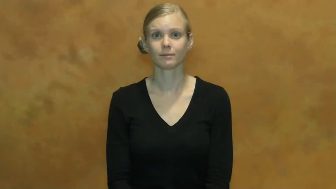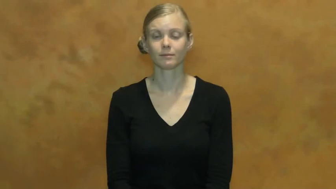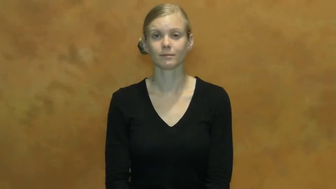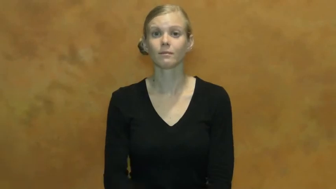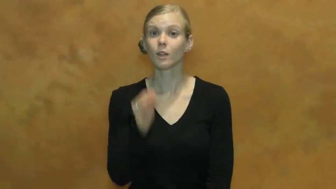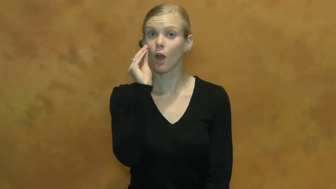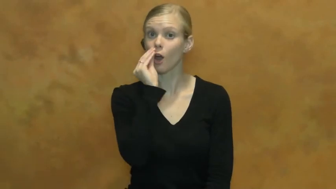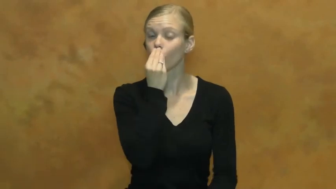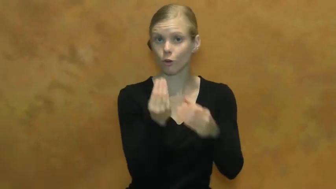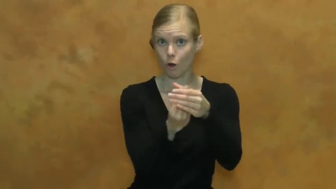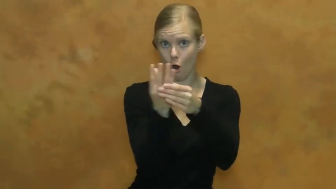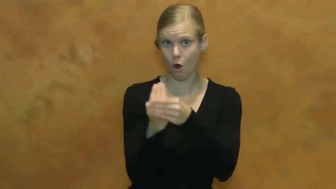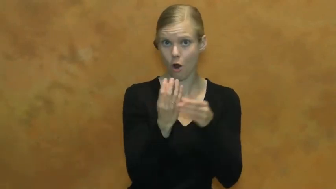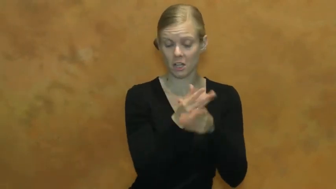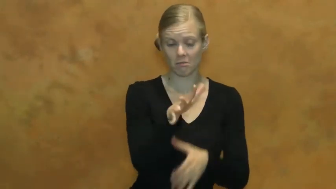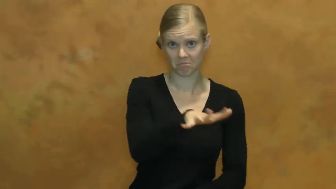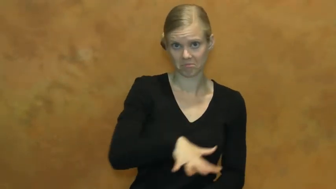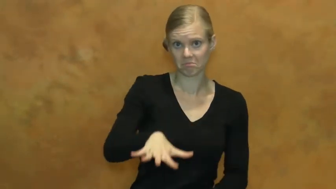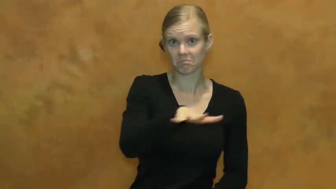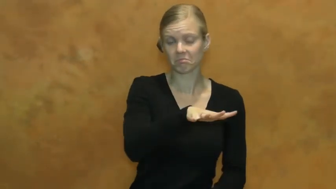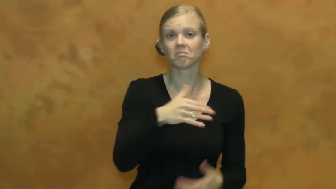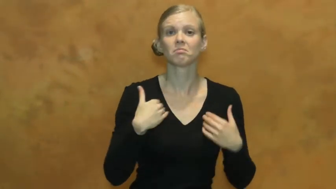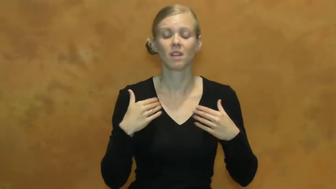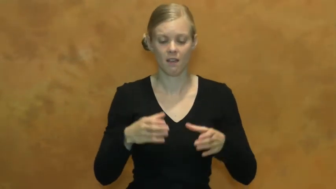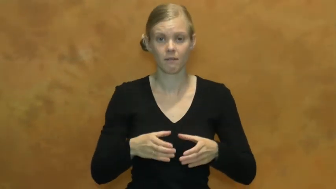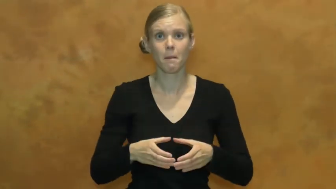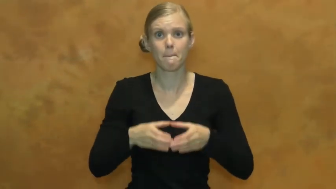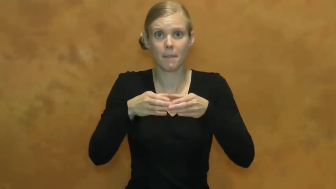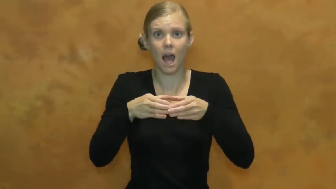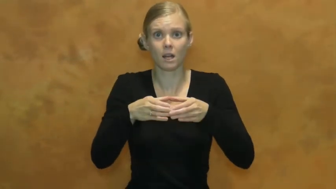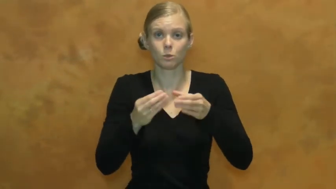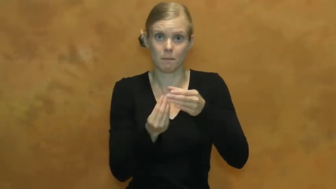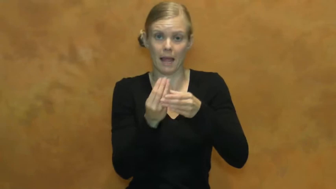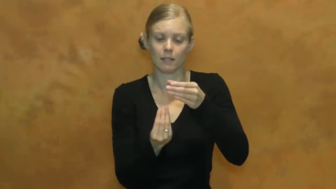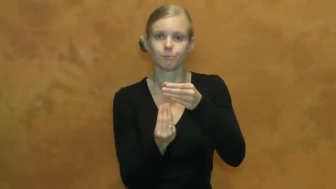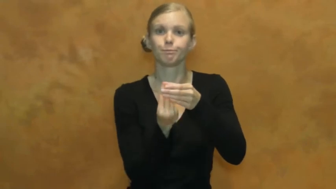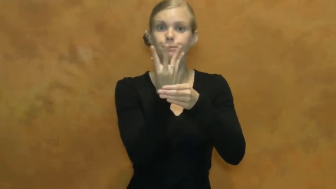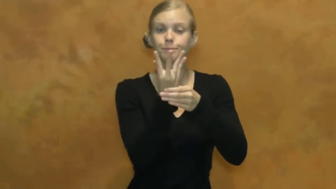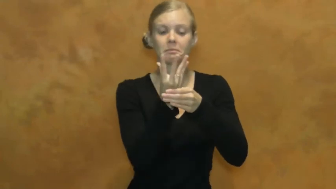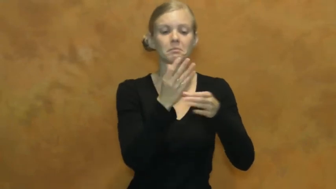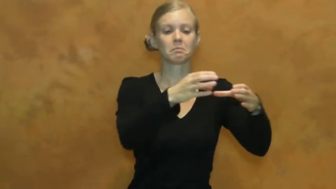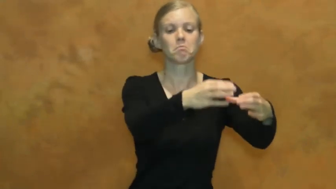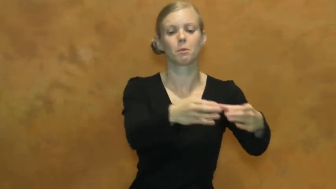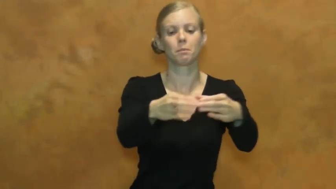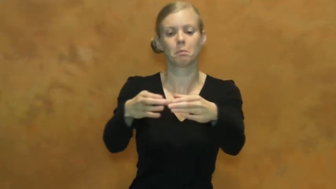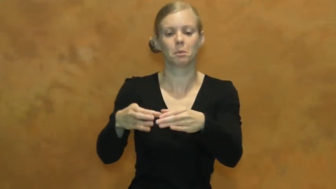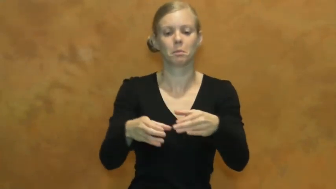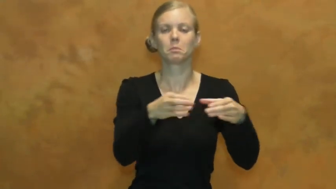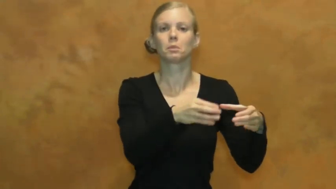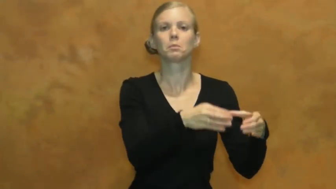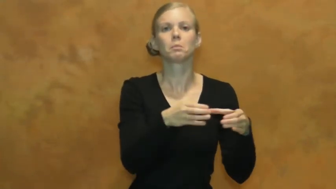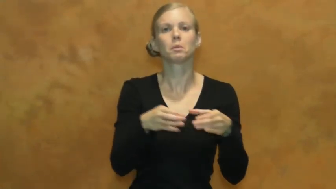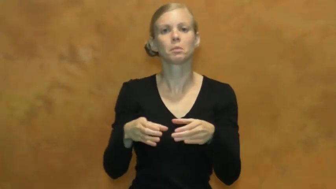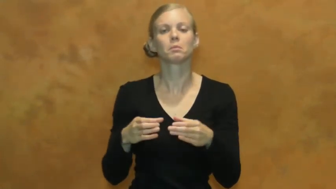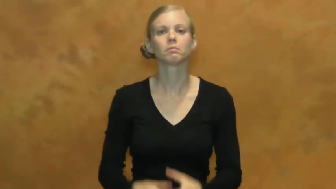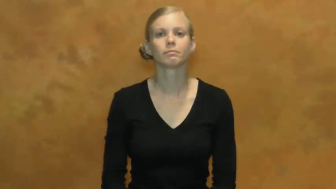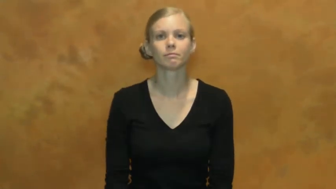garden nursery